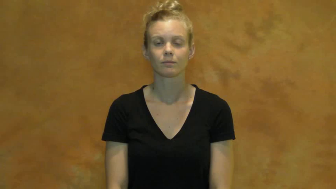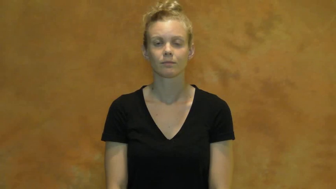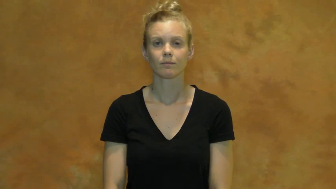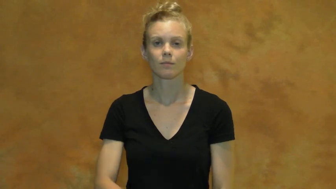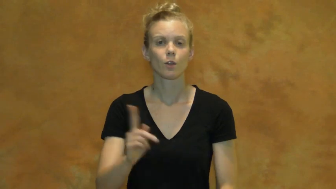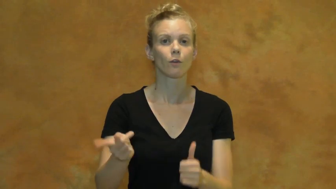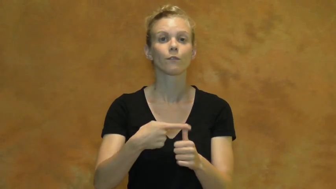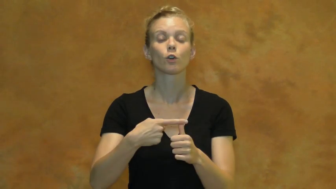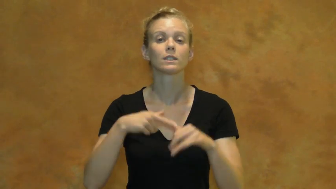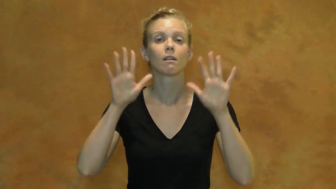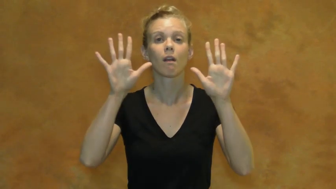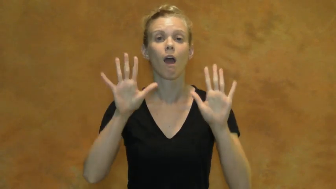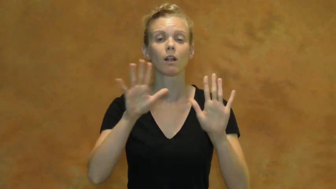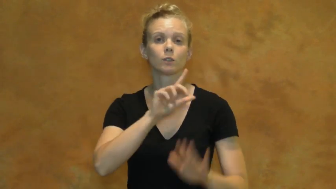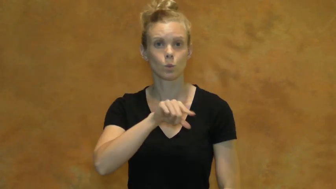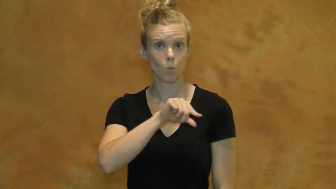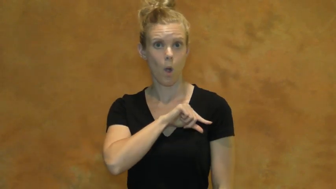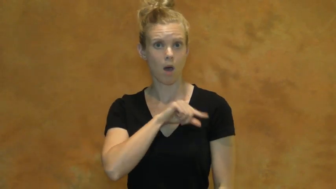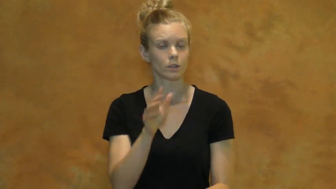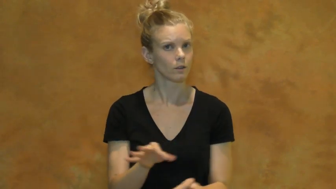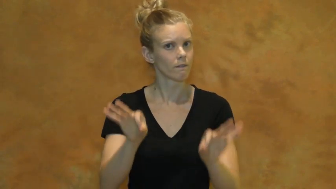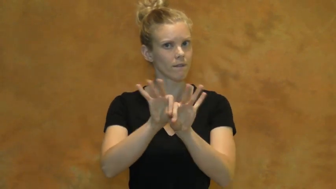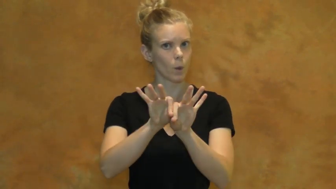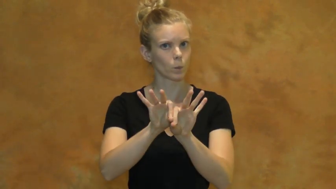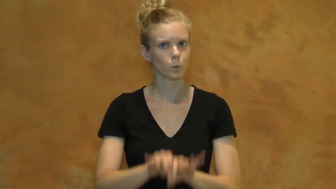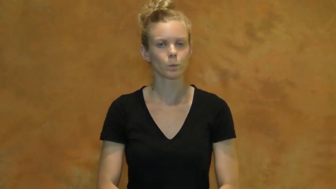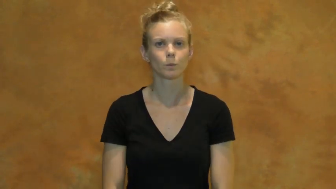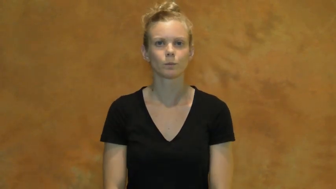prime